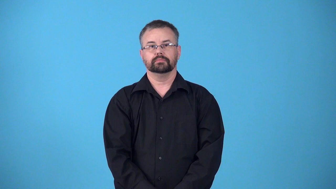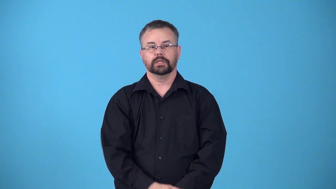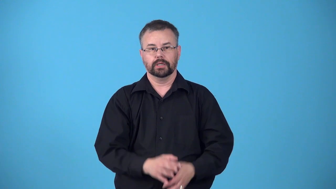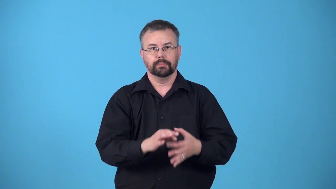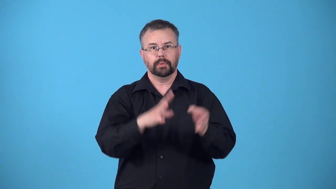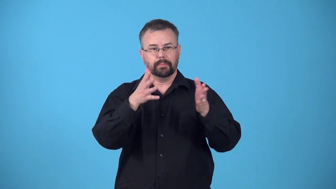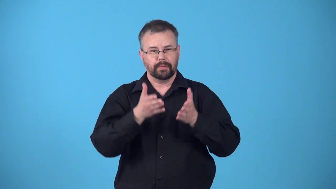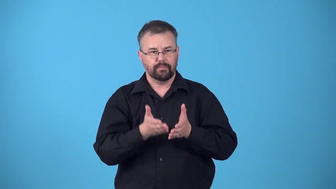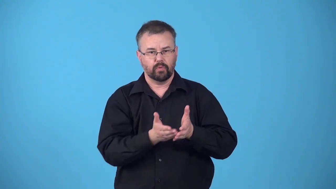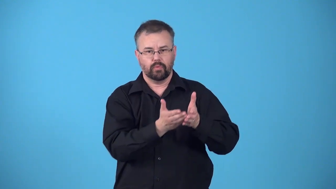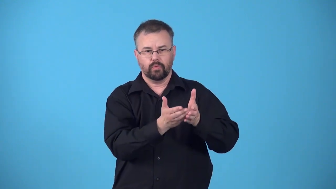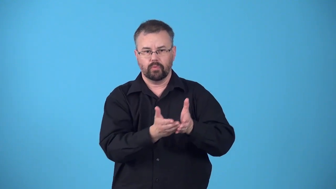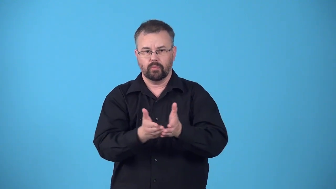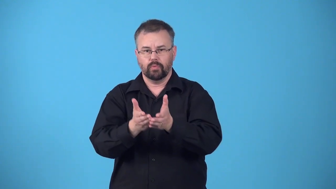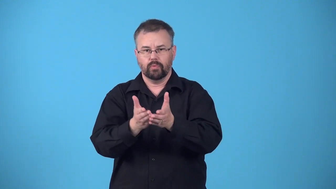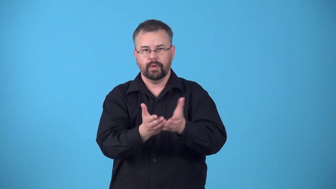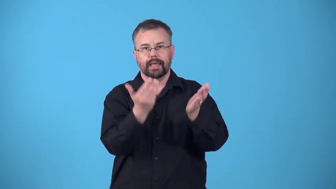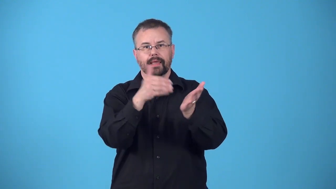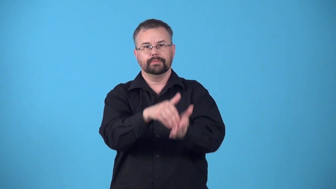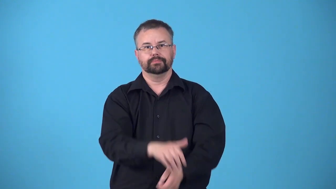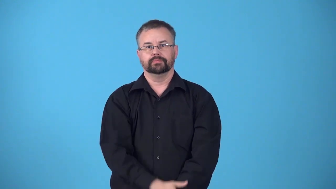refloat